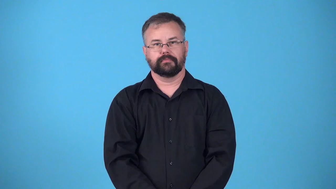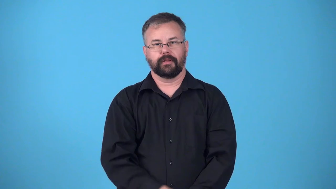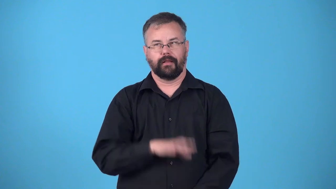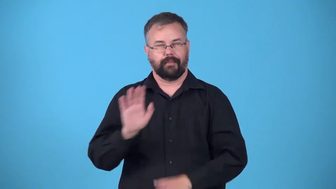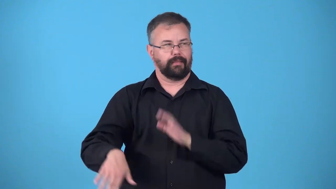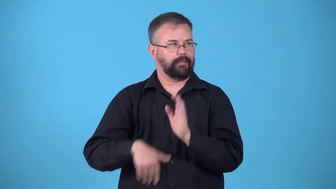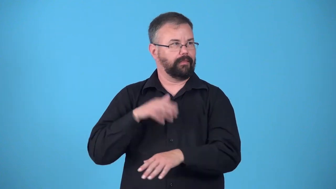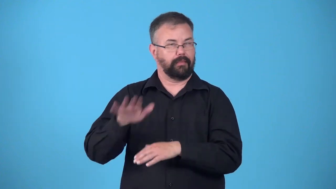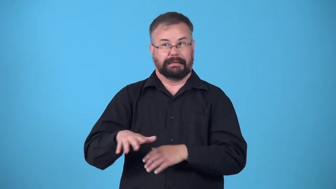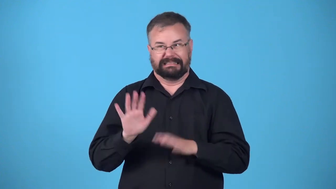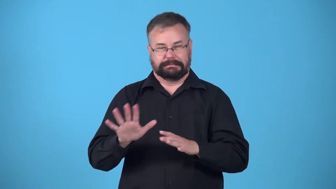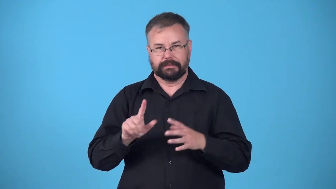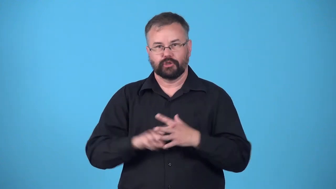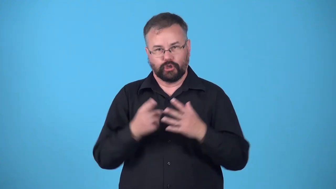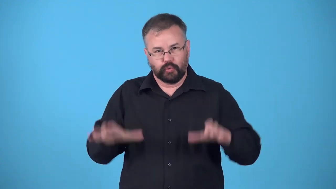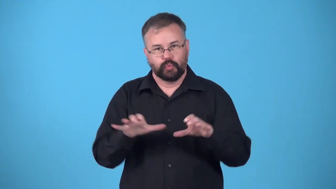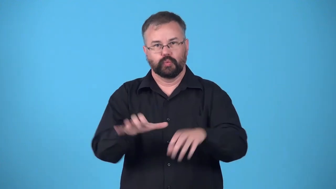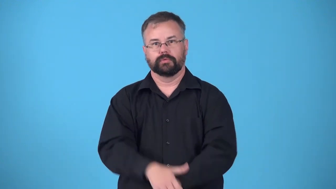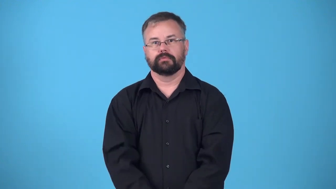catch up on